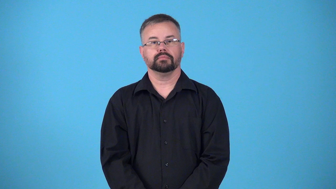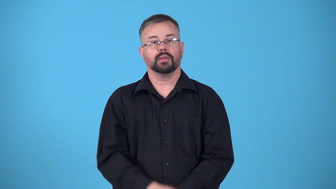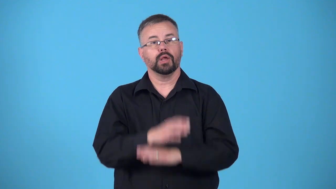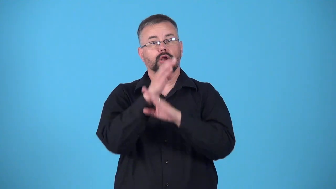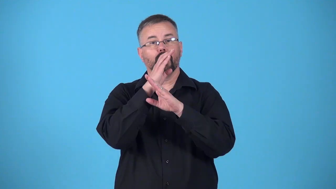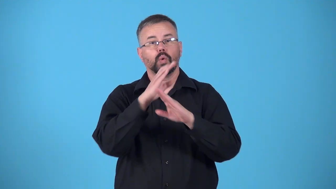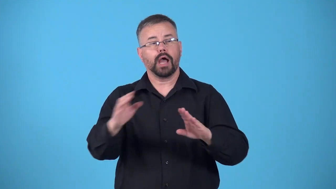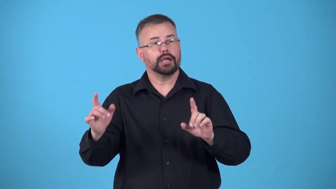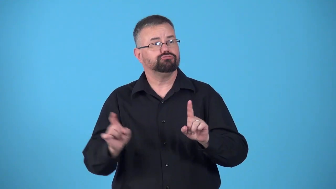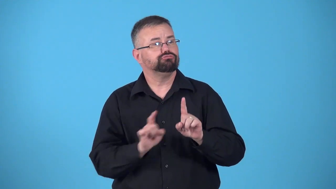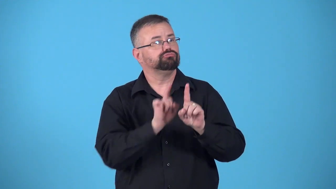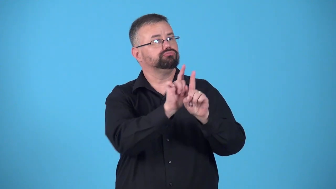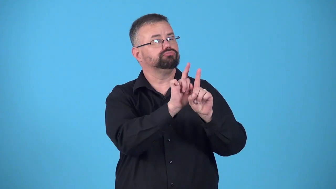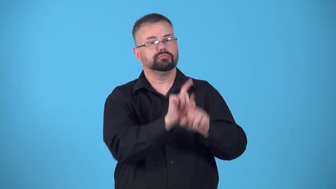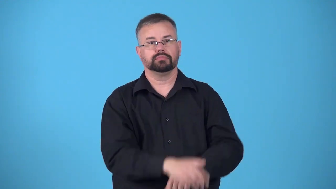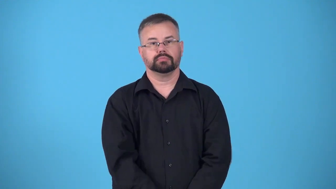sidle up,sidle up to